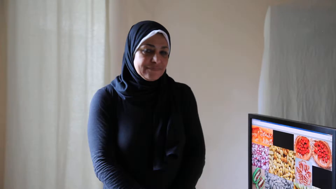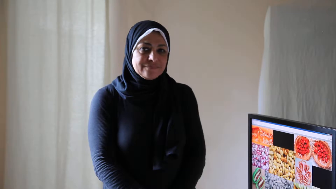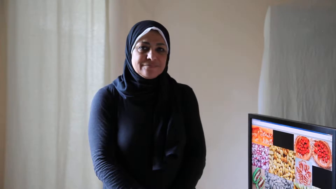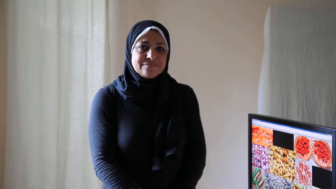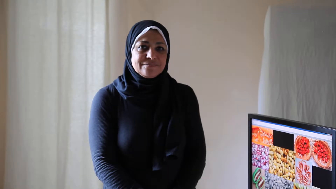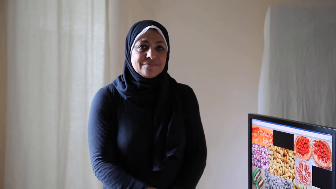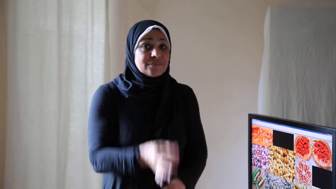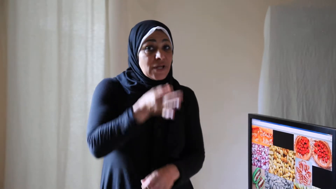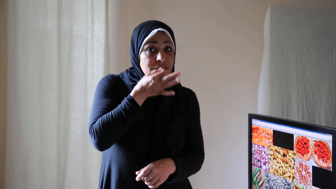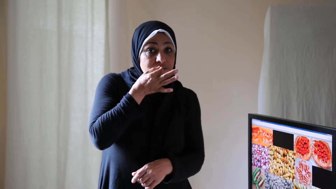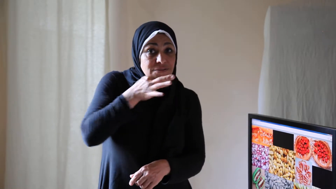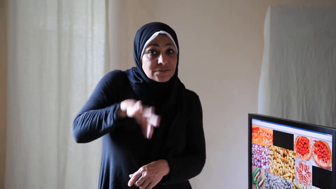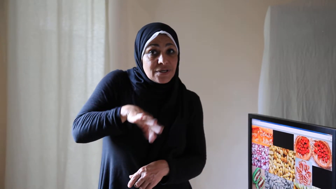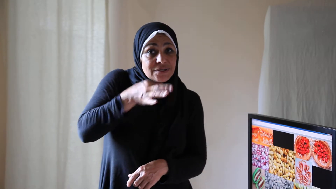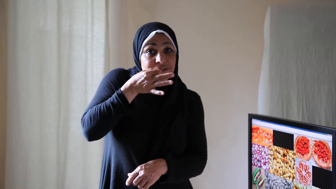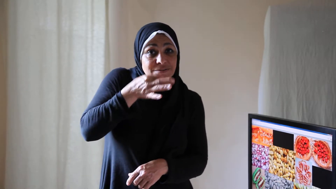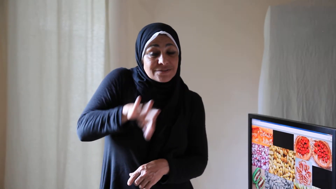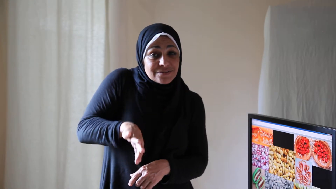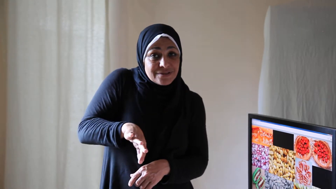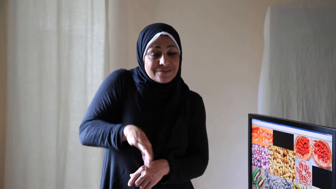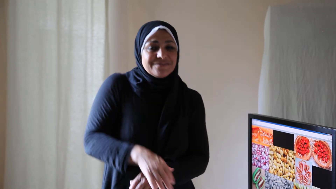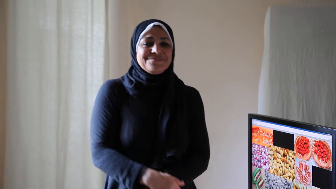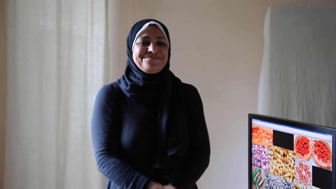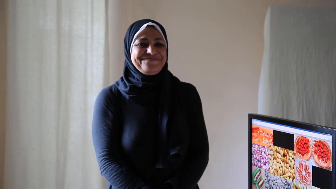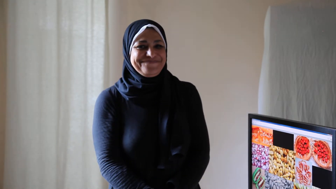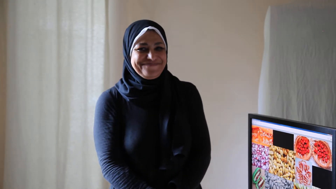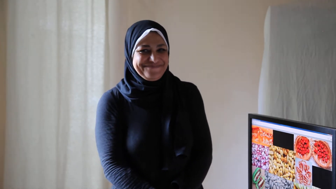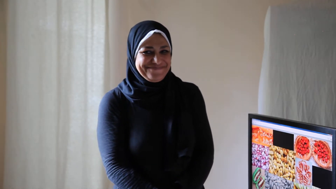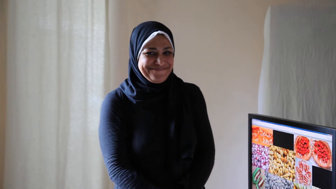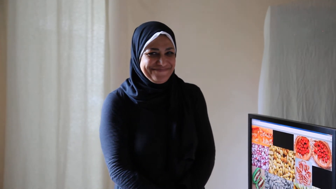seed